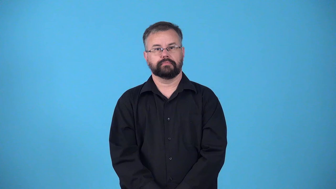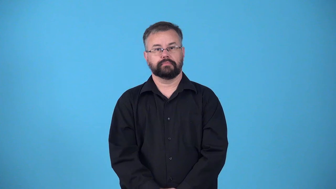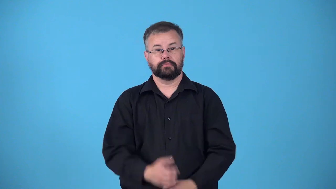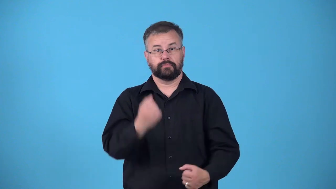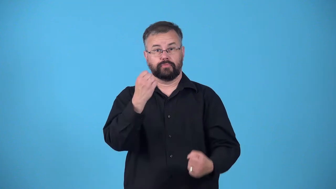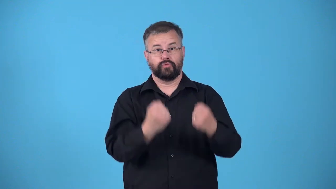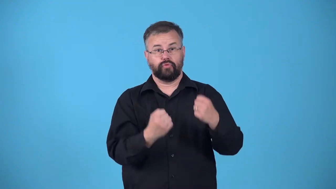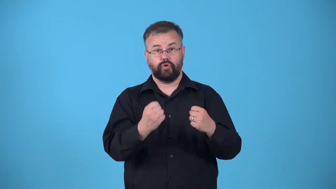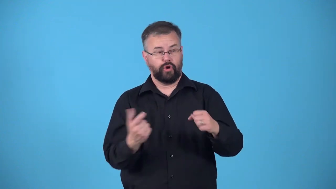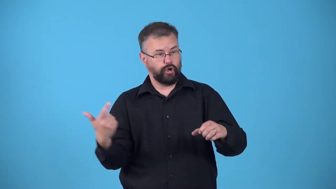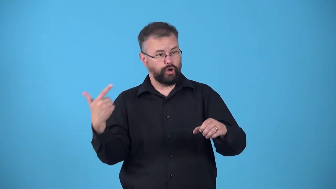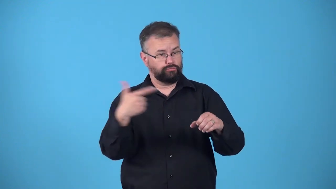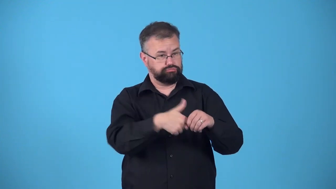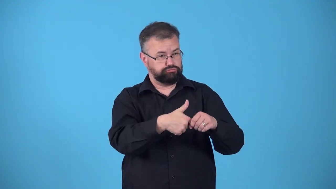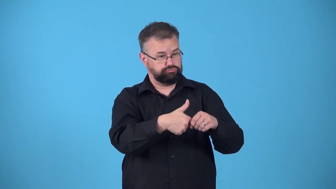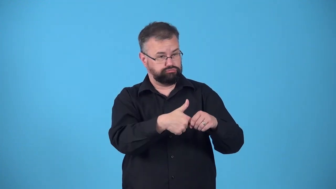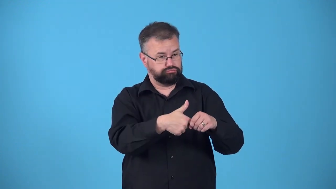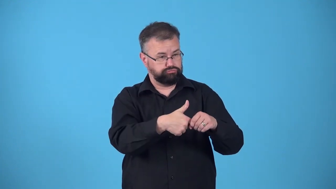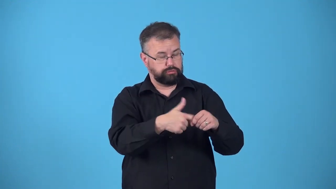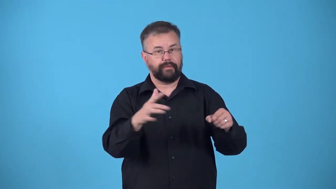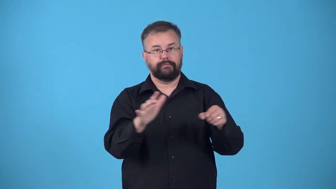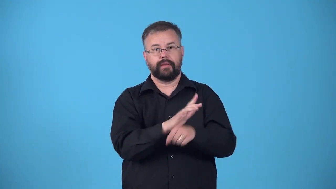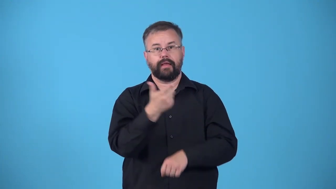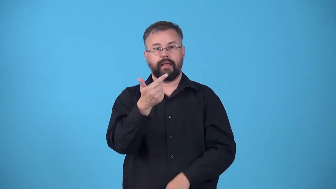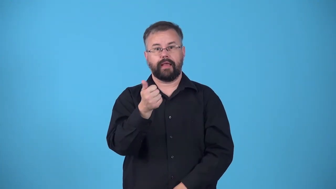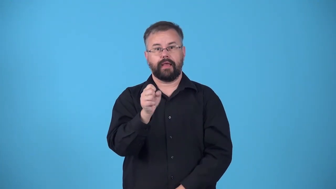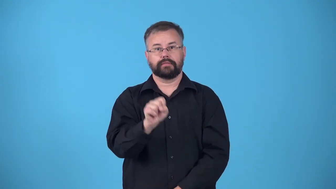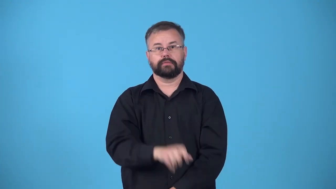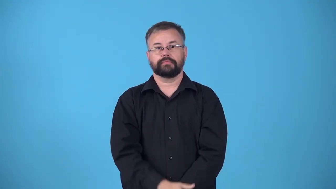fuel up, fuel, gas up, gas